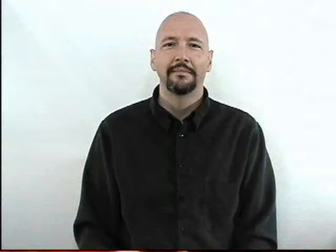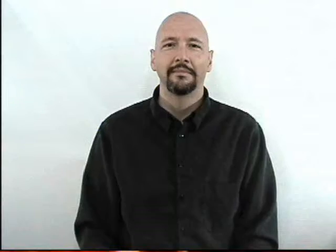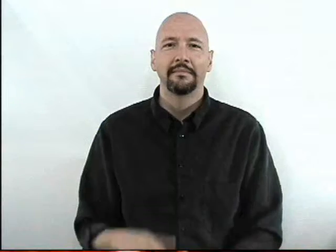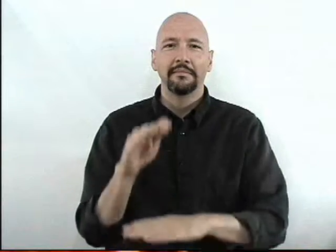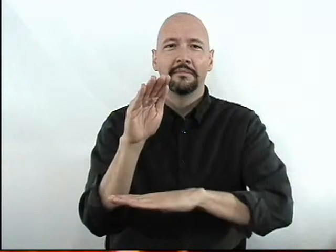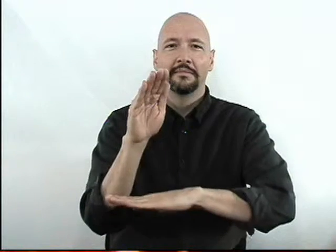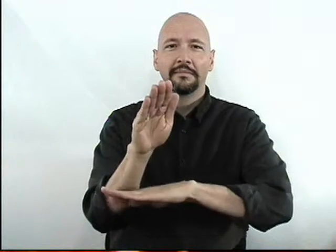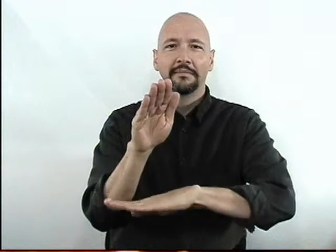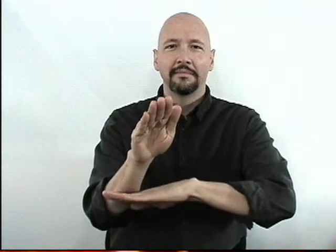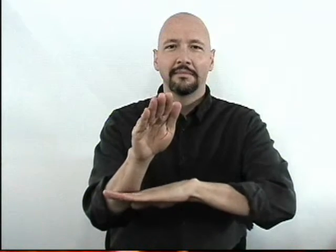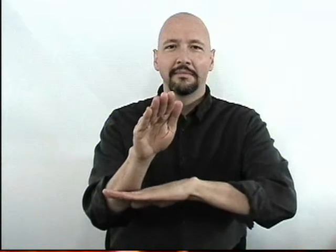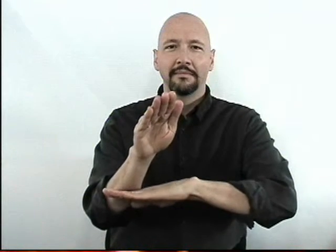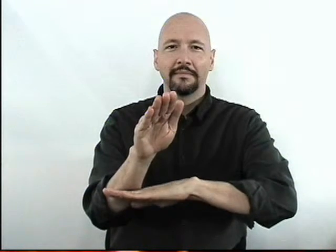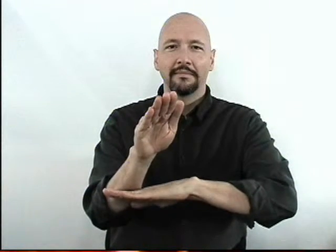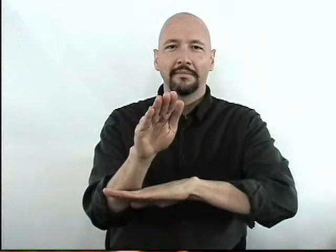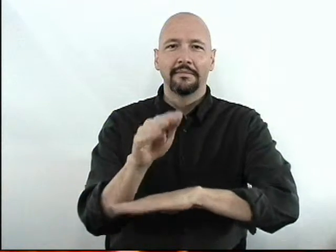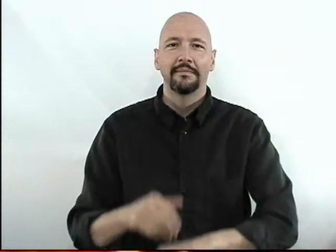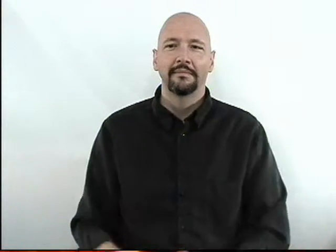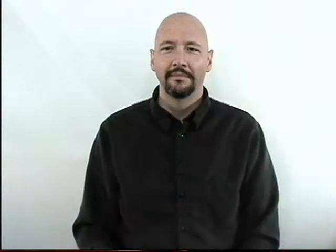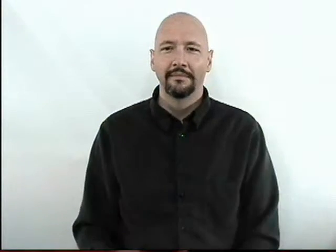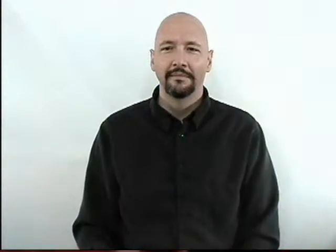AFTERNOON / LATER IN THE DAY